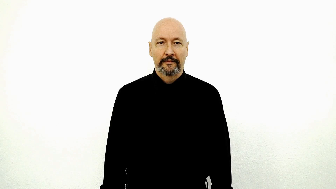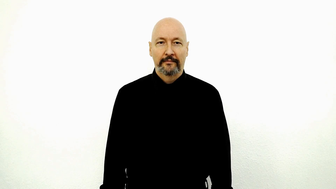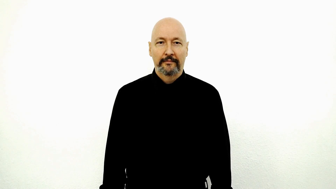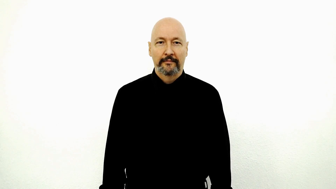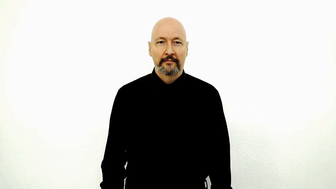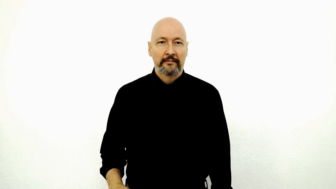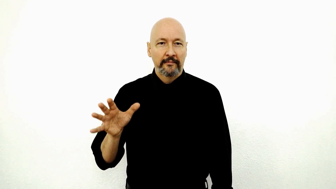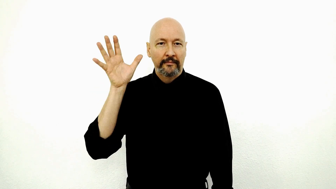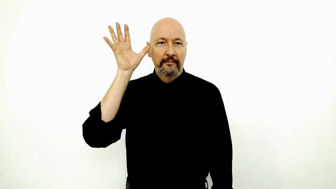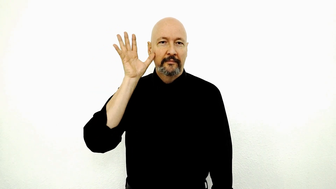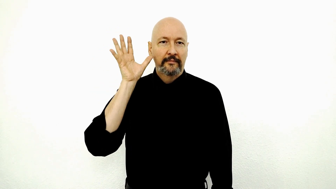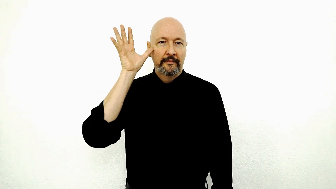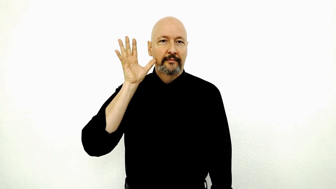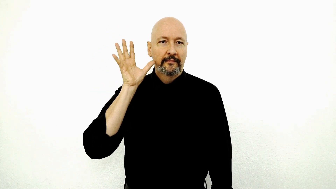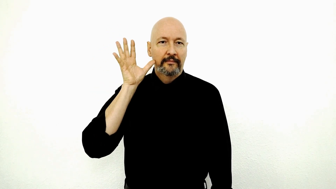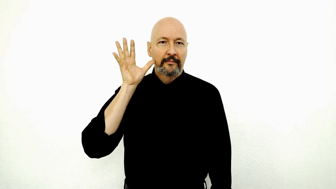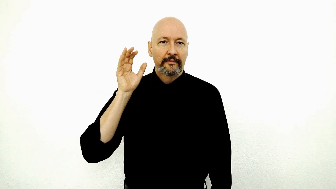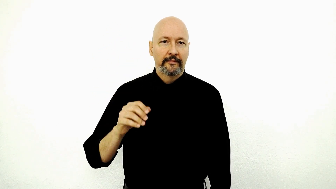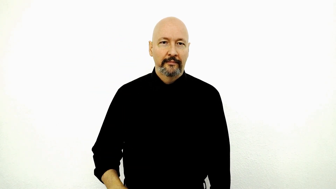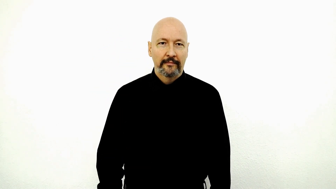ALASKA-[advanced/casual version]